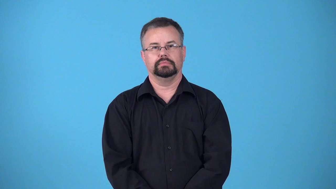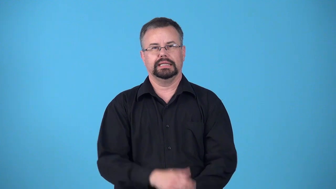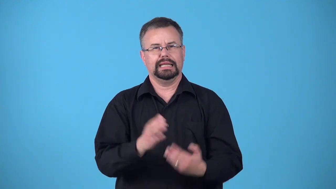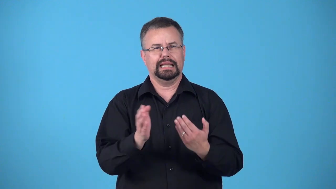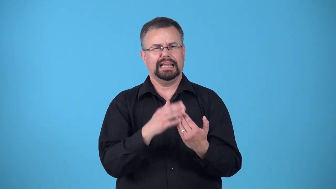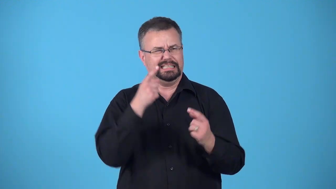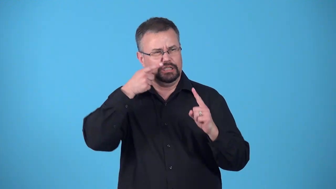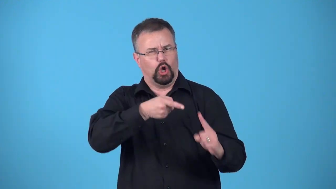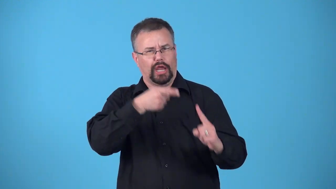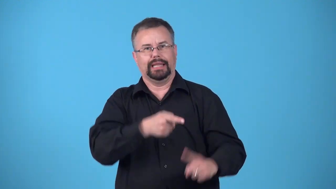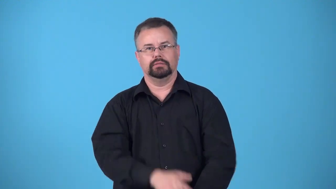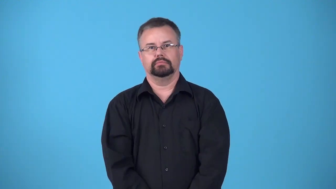sitting duck